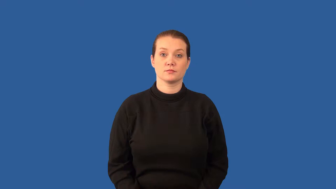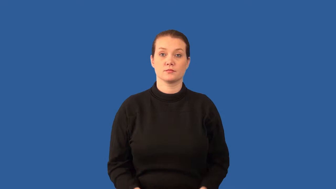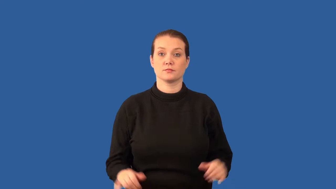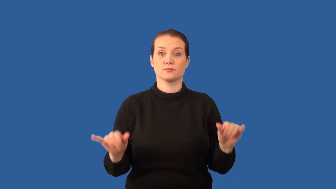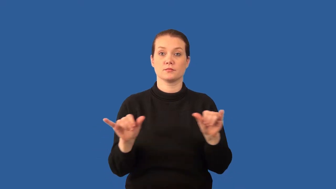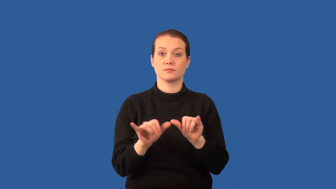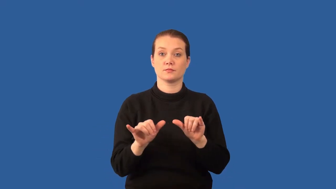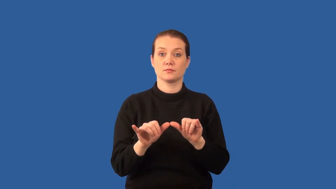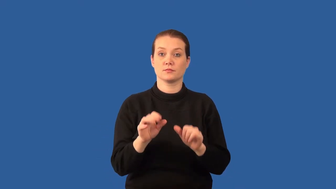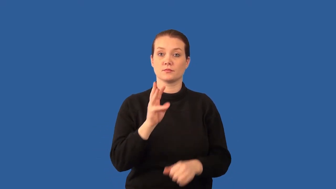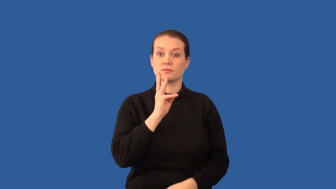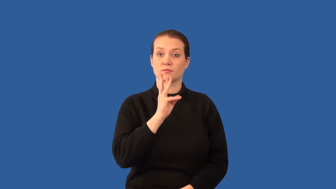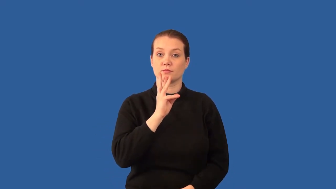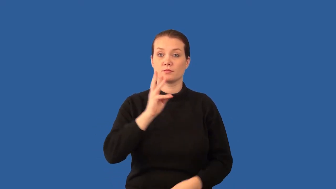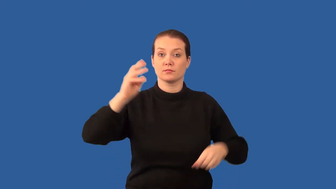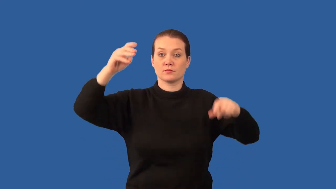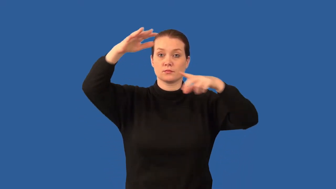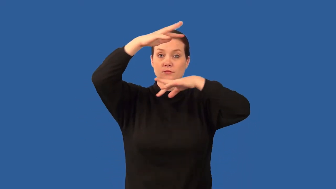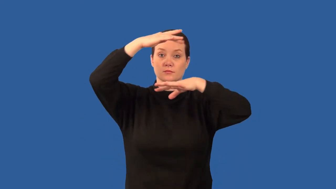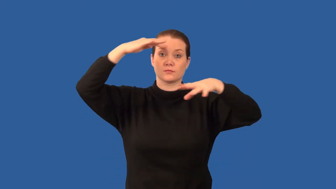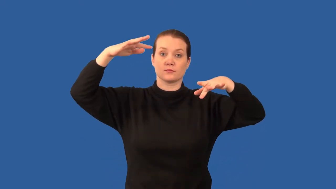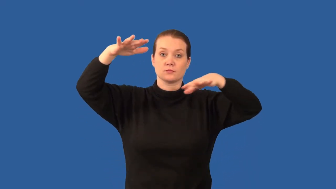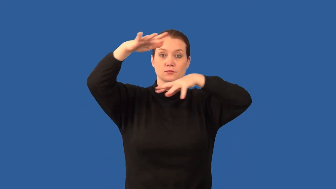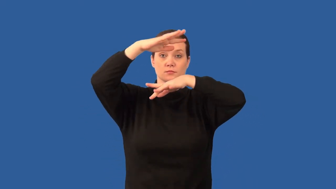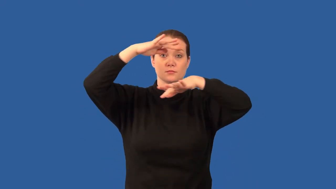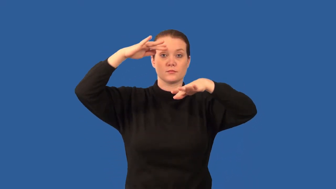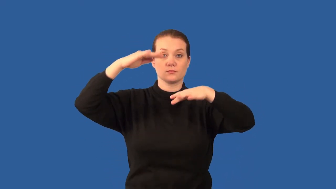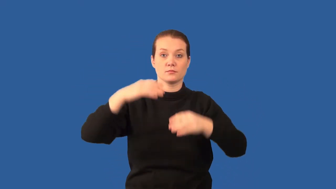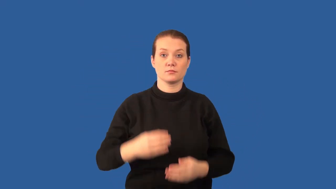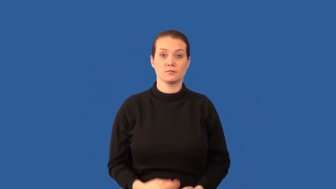hygrometer